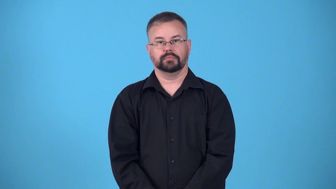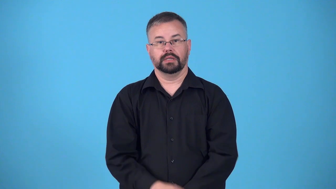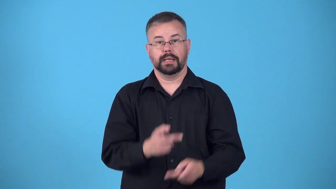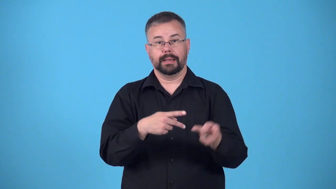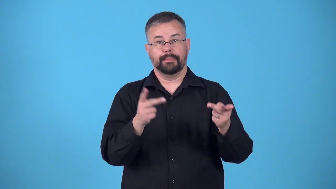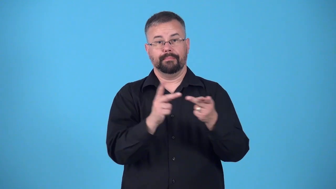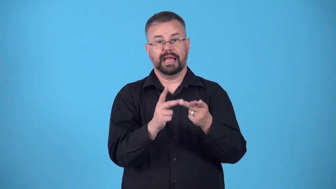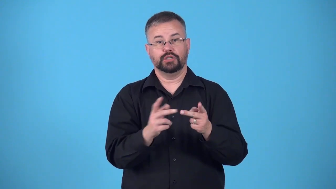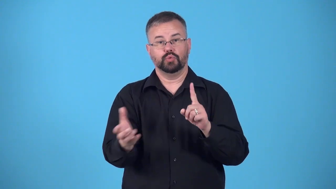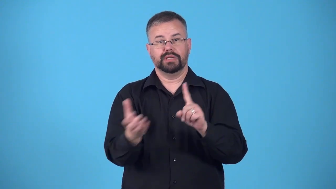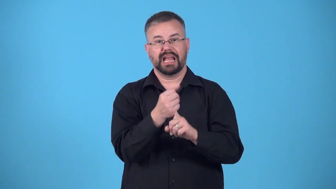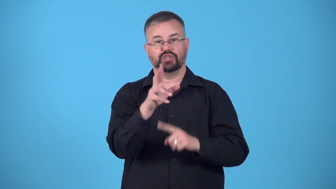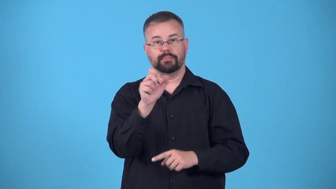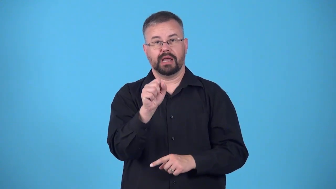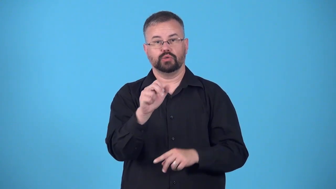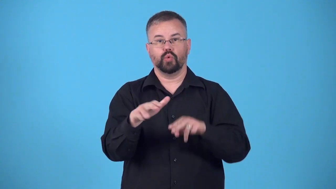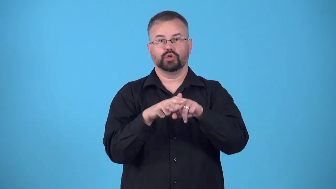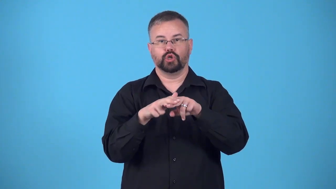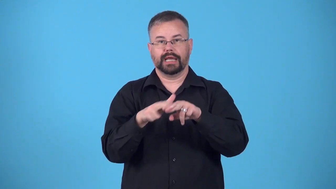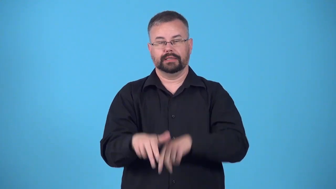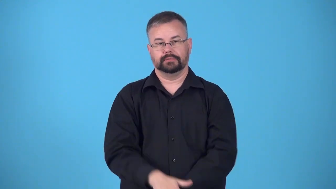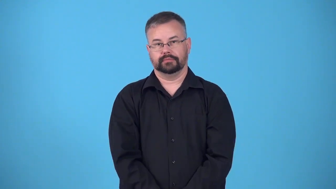bus stop